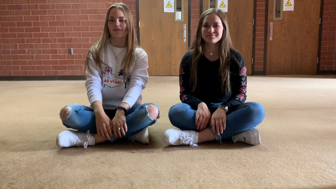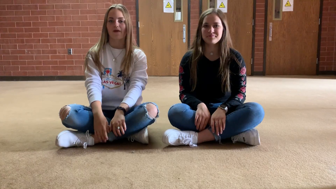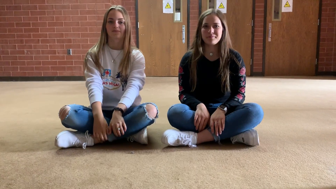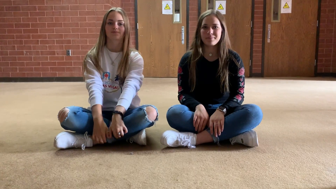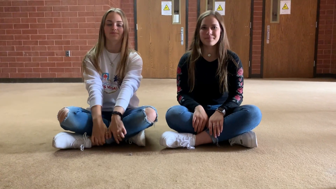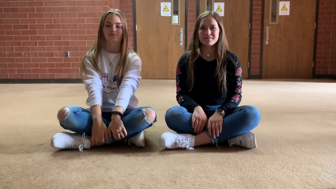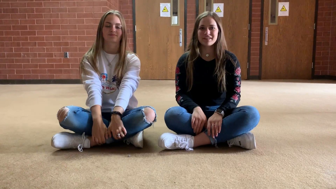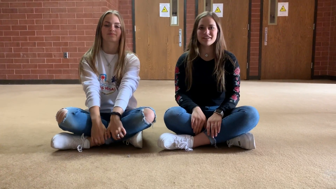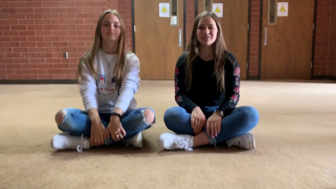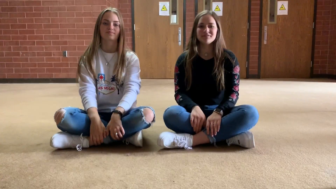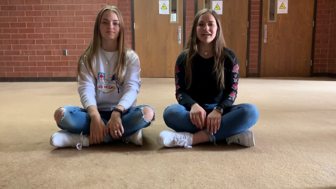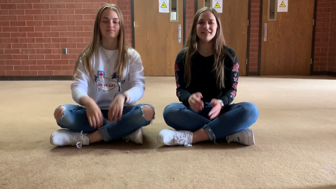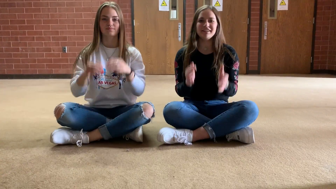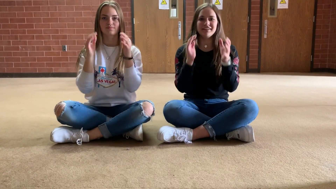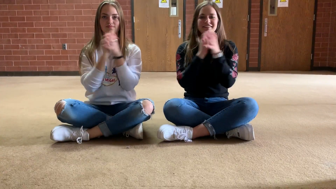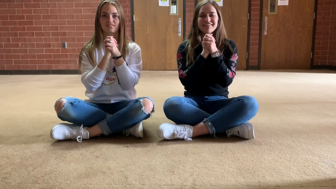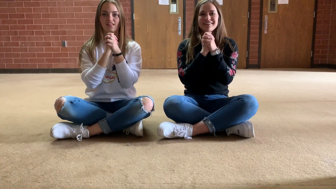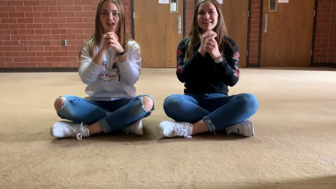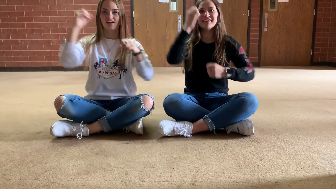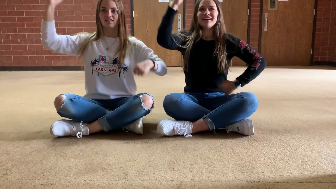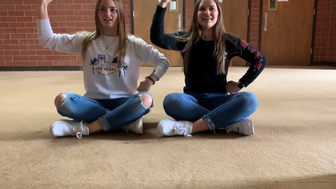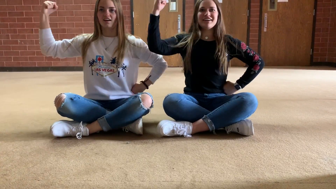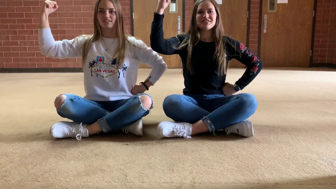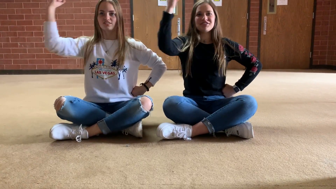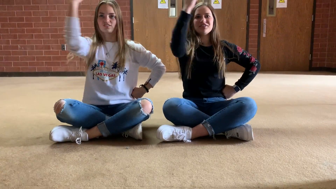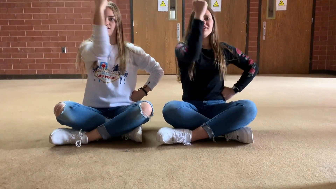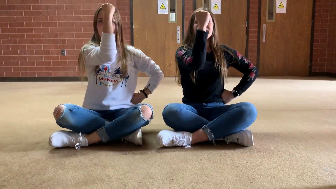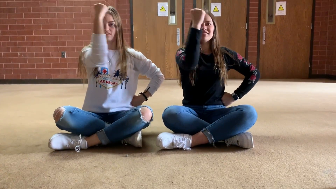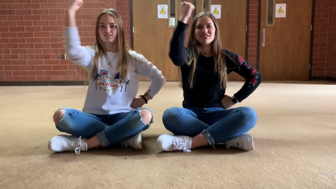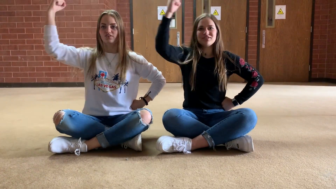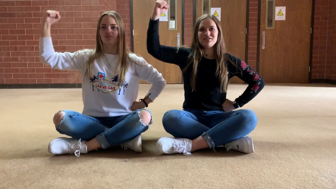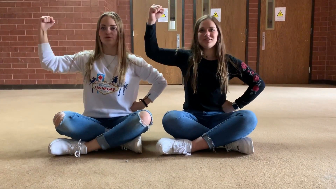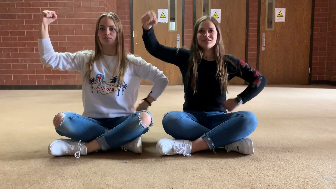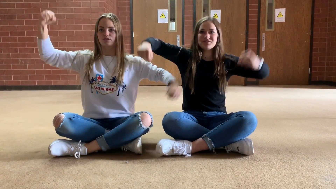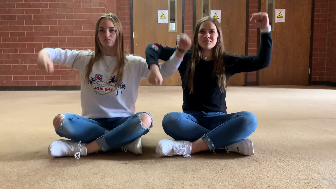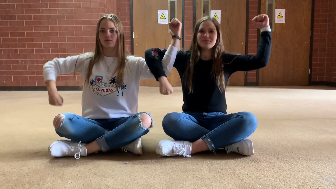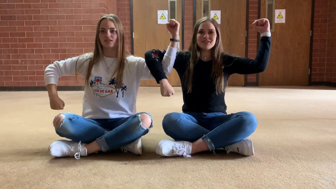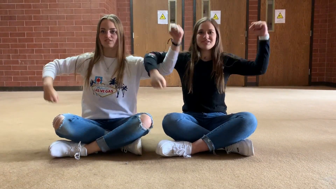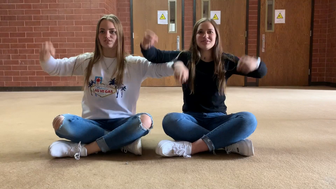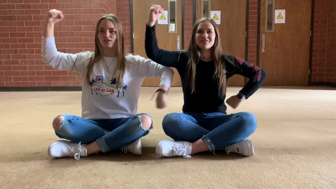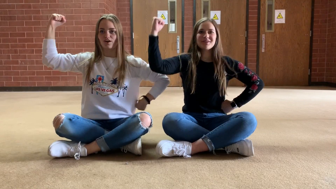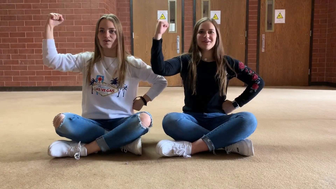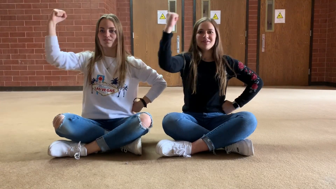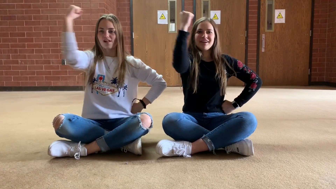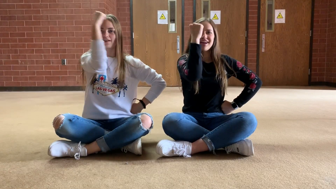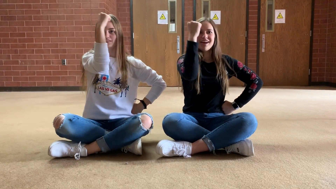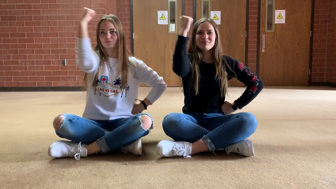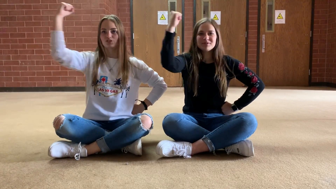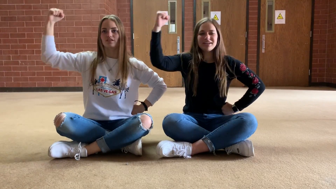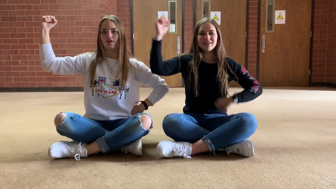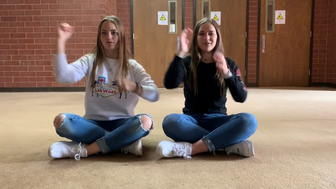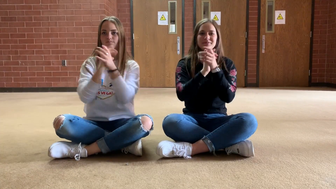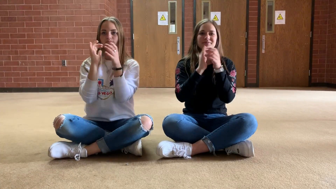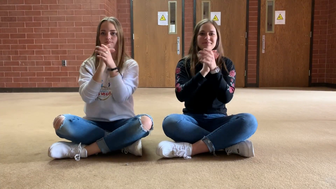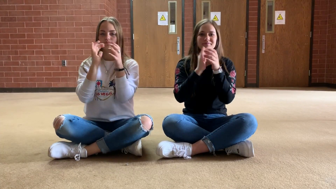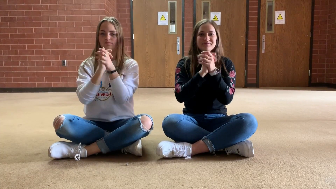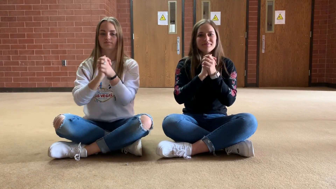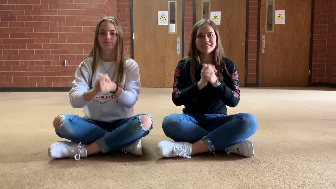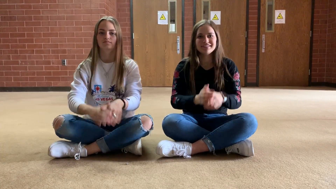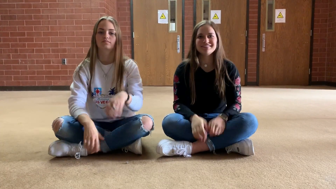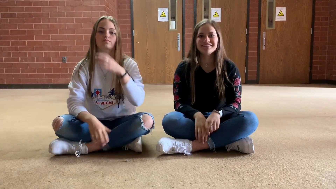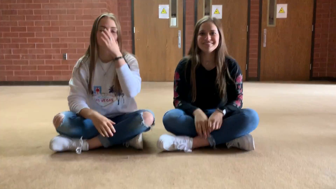Hustle, Hustle use your muscles